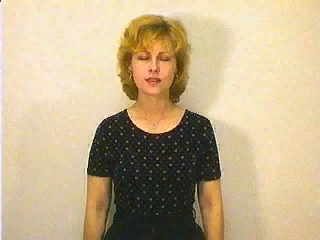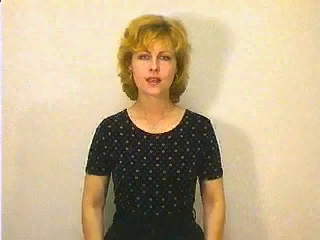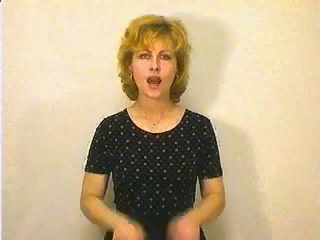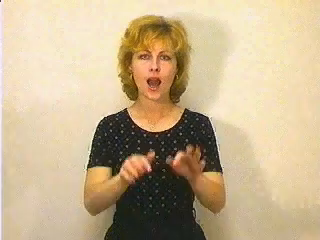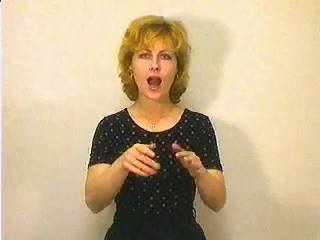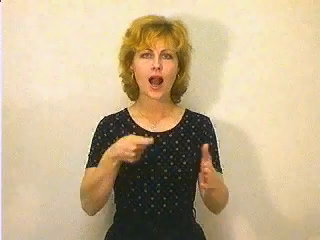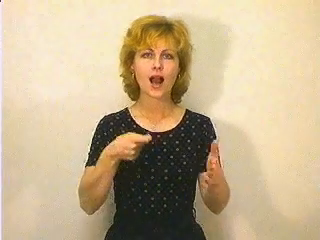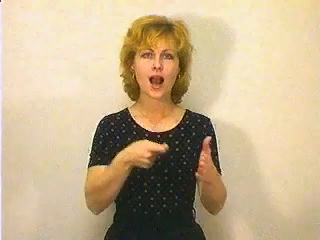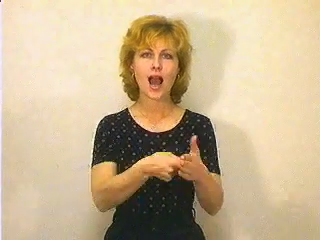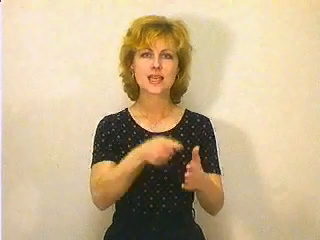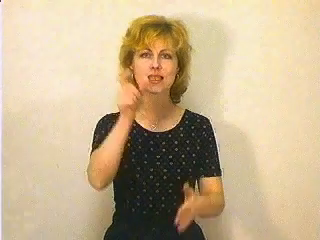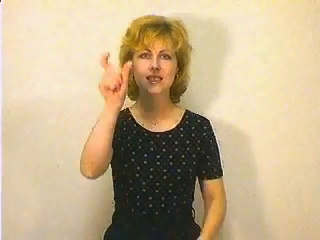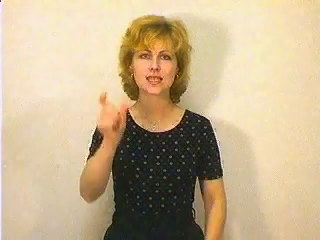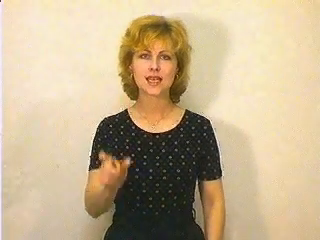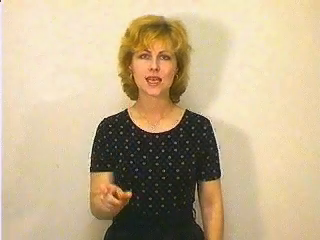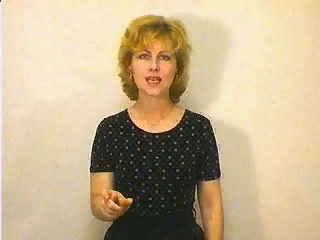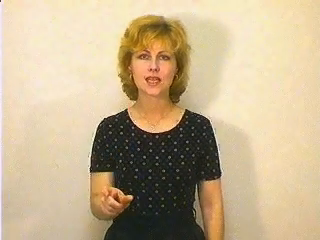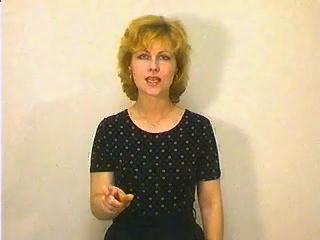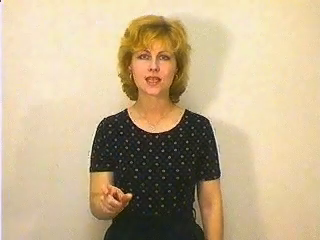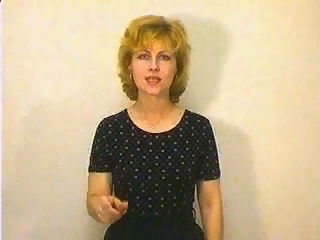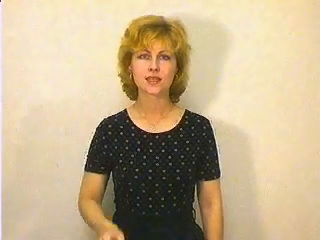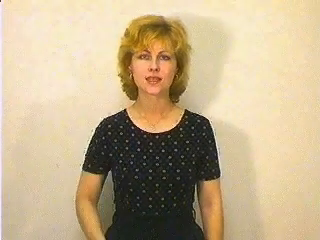cashier female